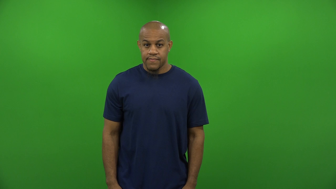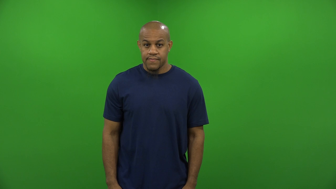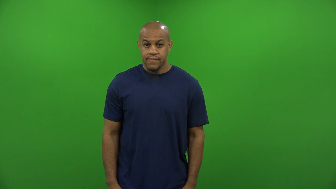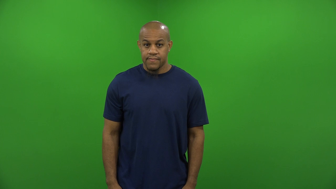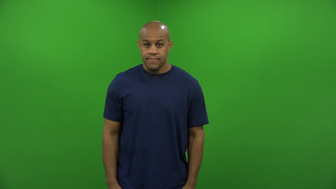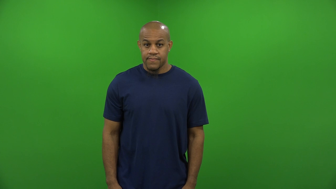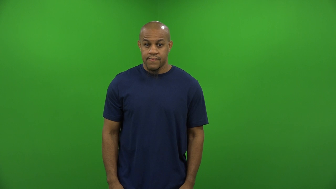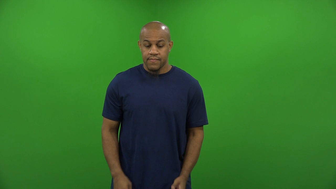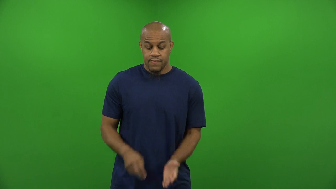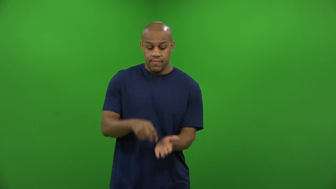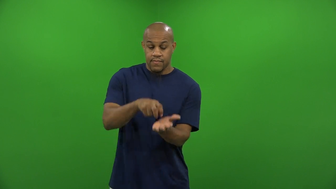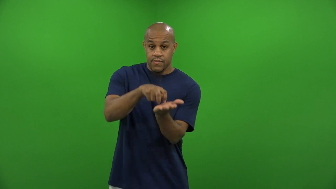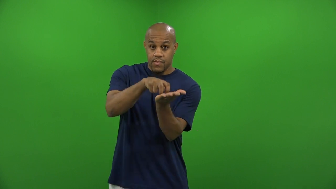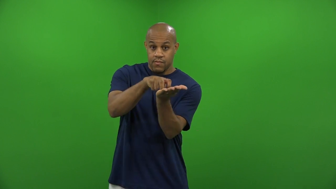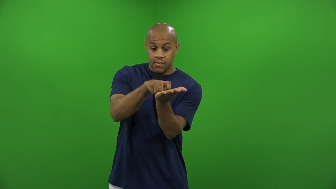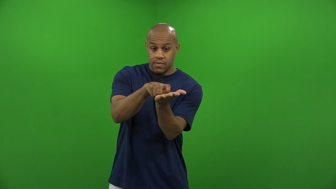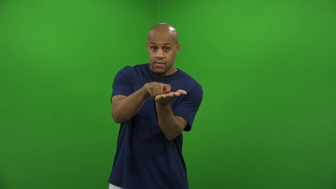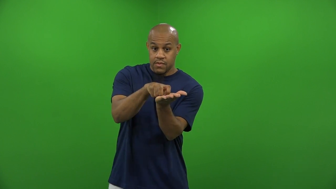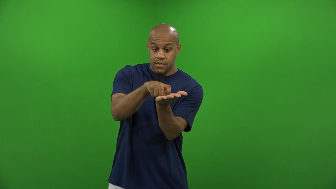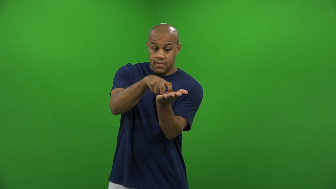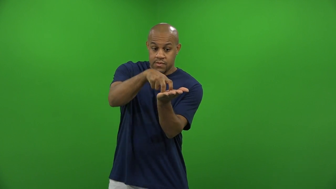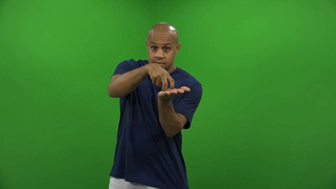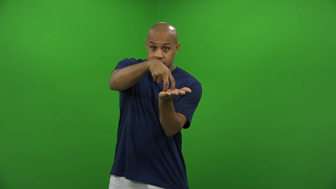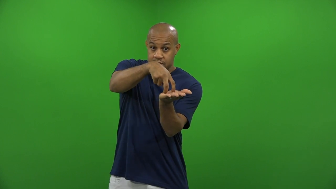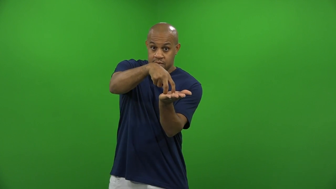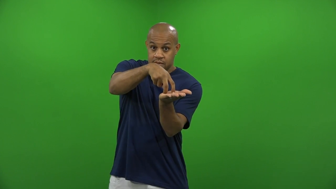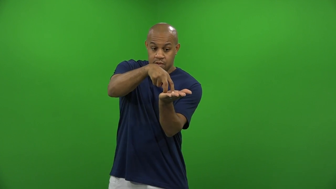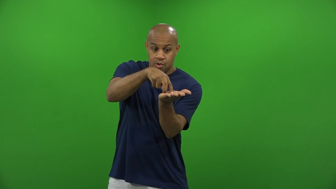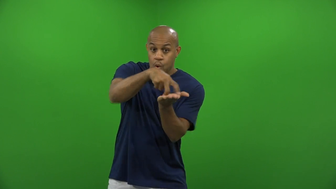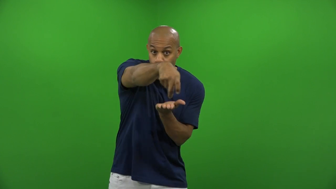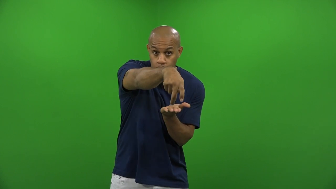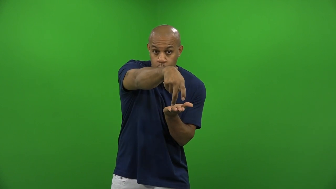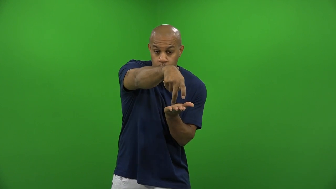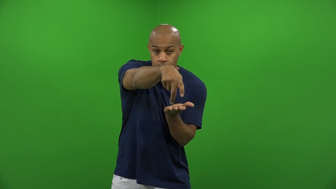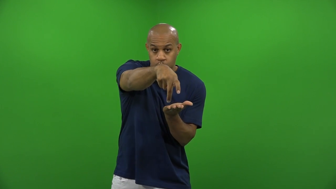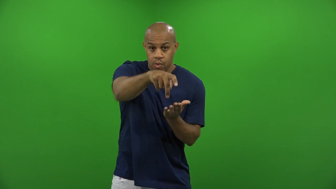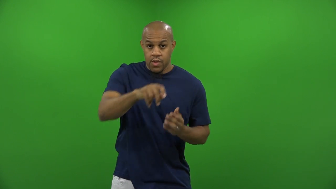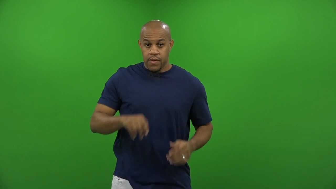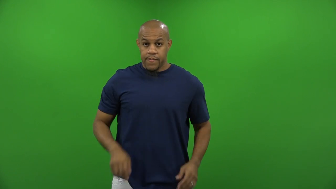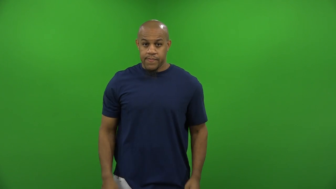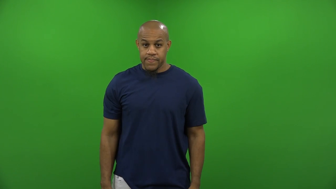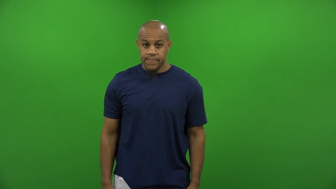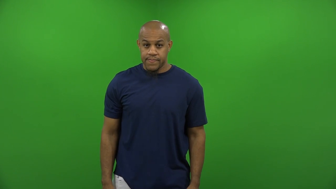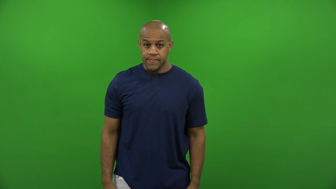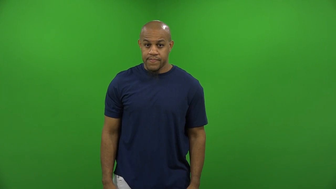Ready, set, go